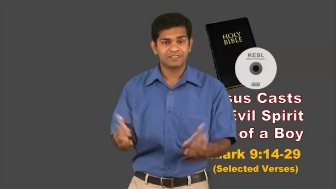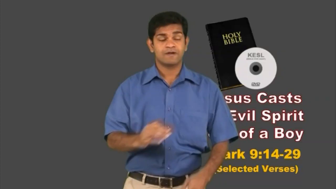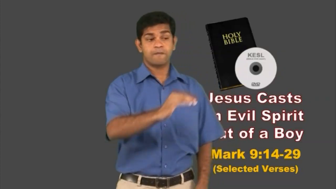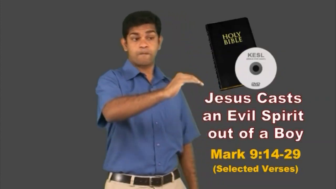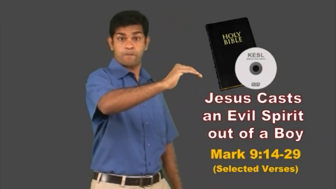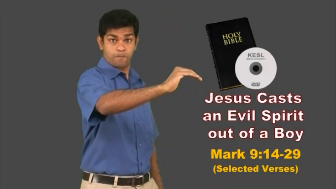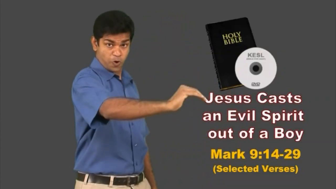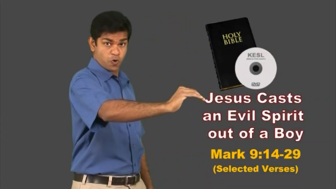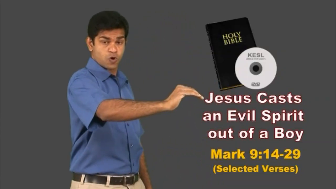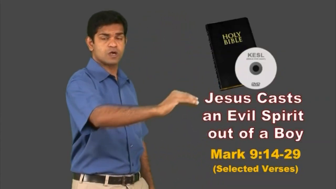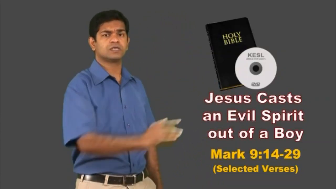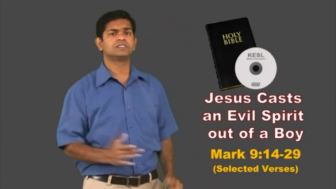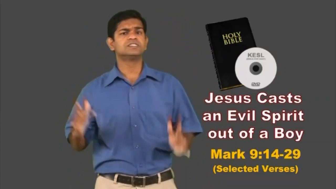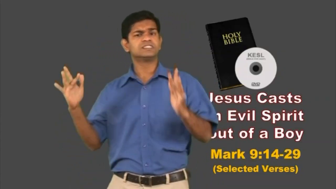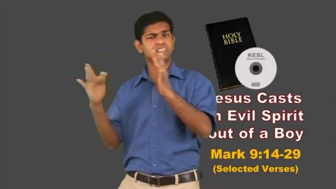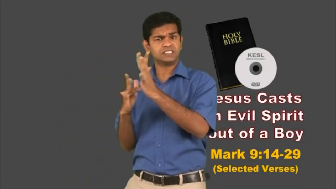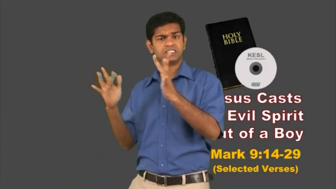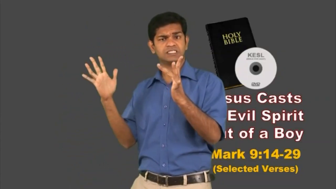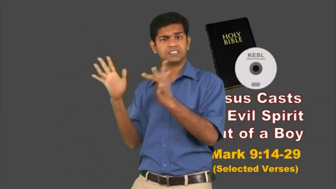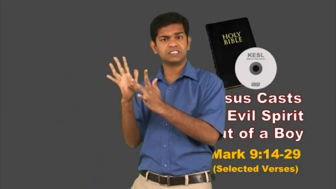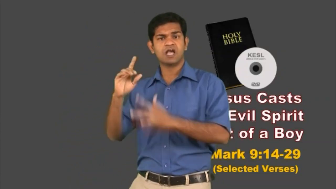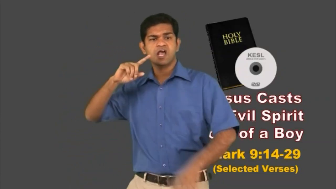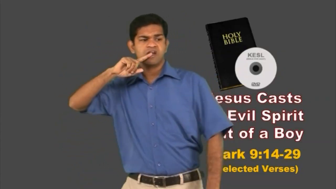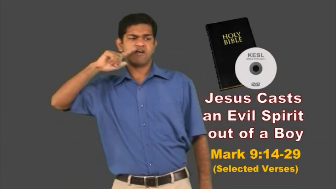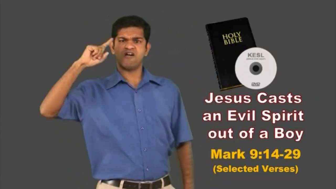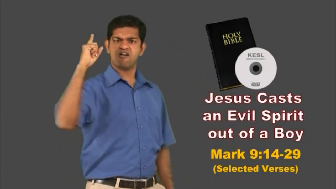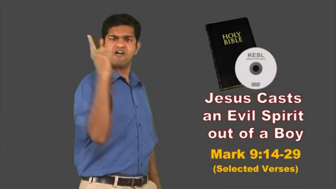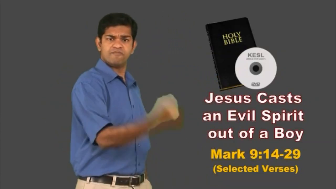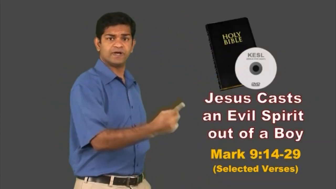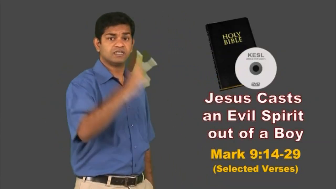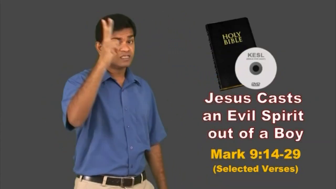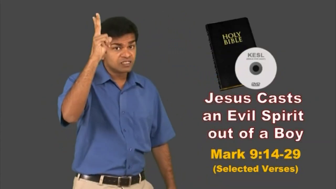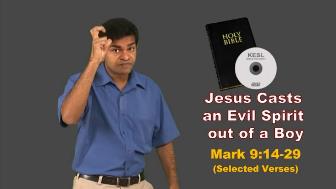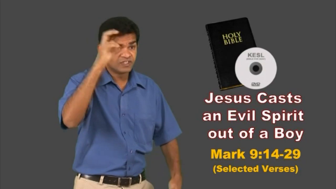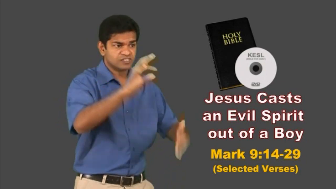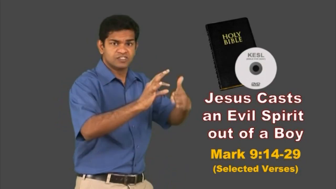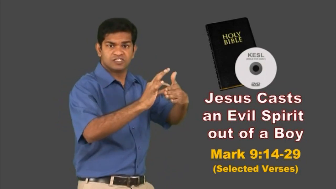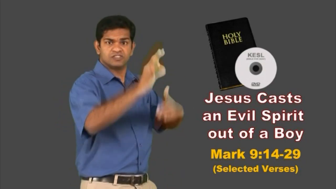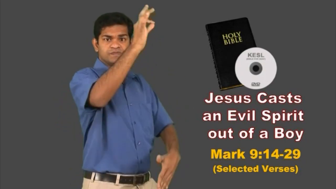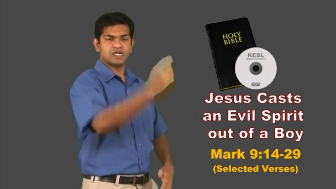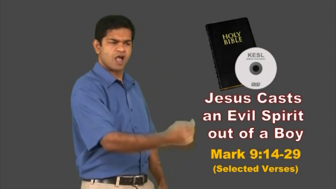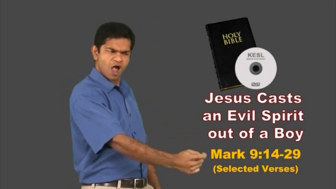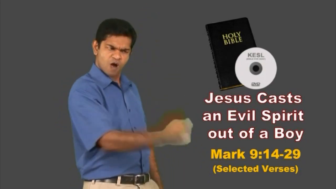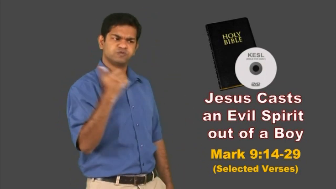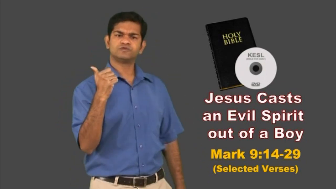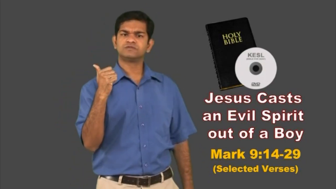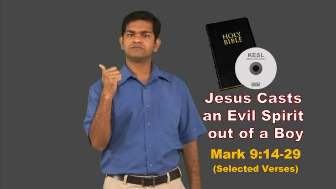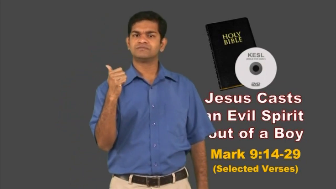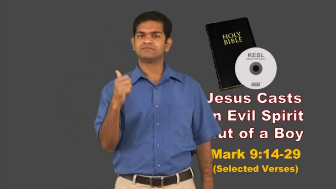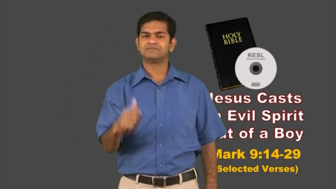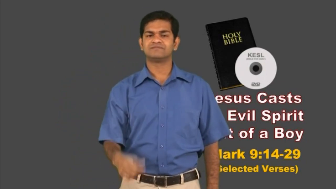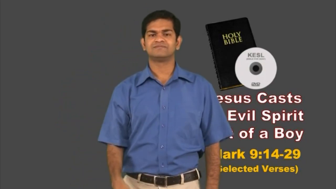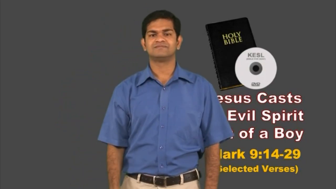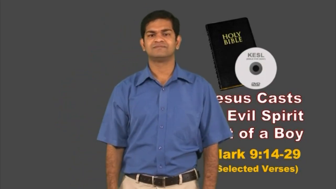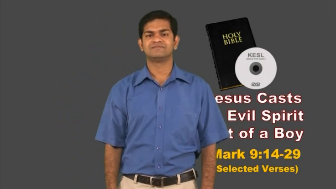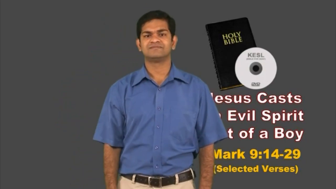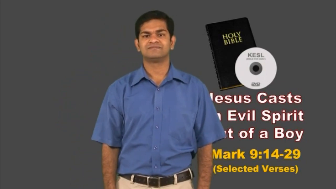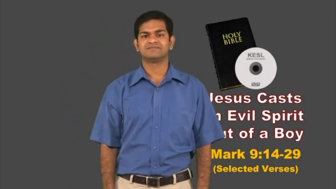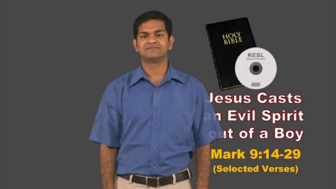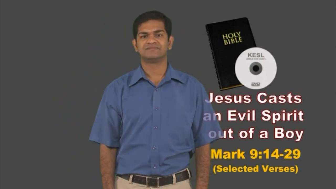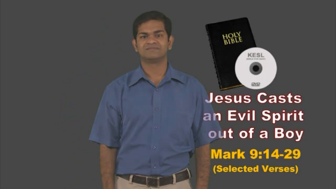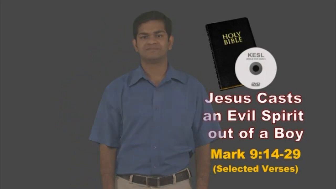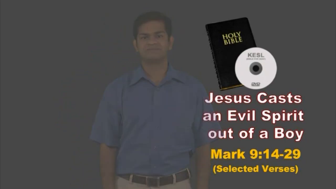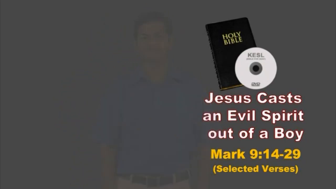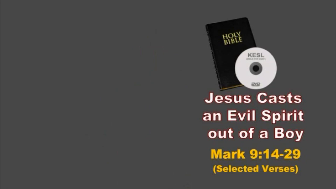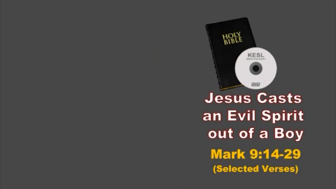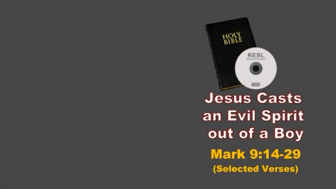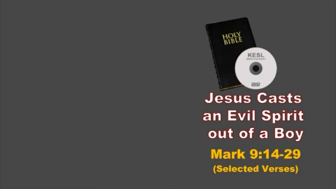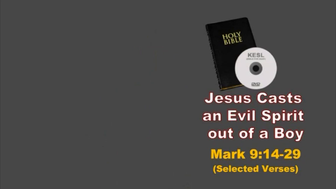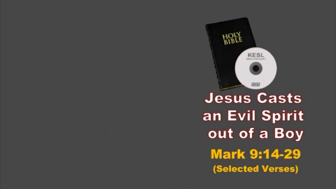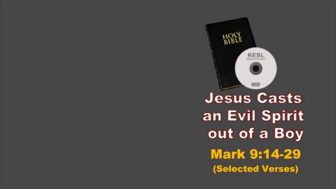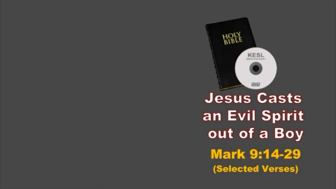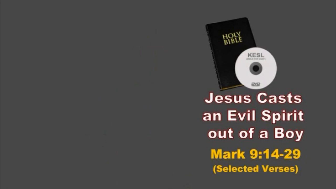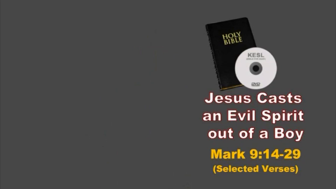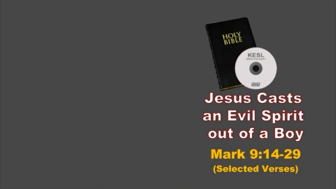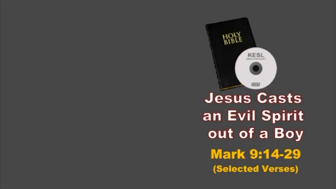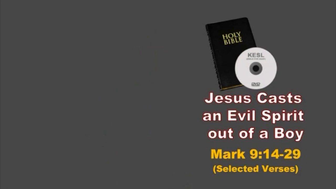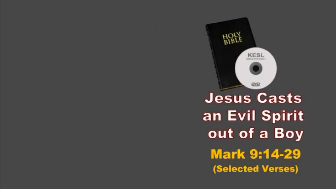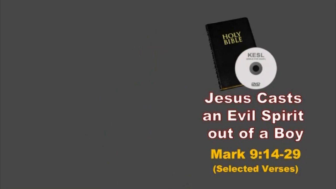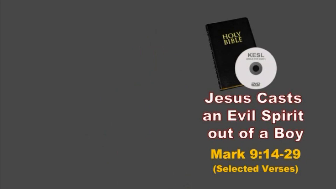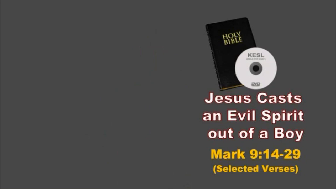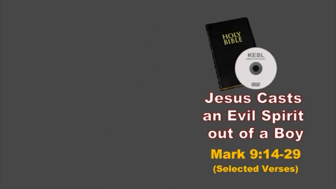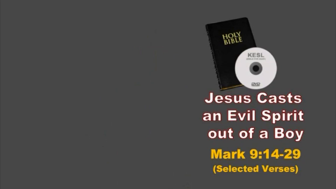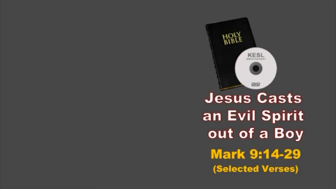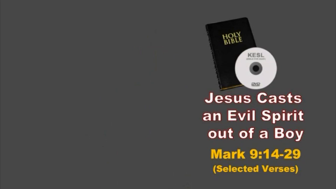Jesus Casts an Evil Spirit out of a Boy